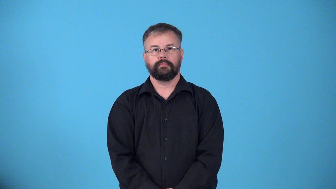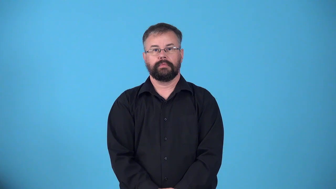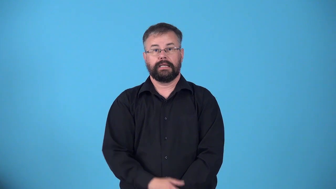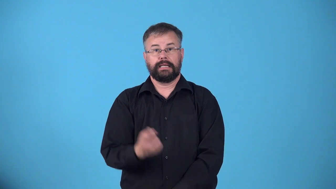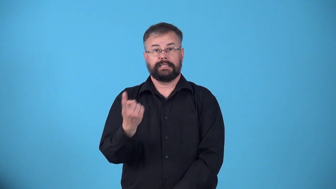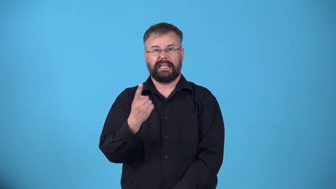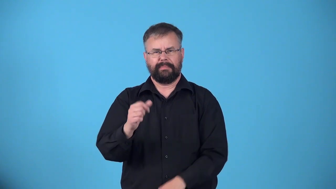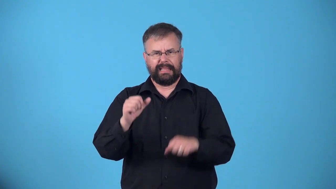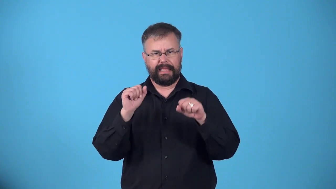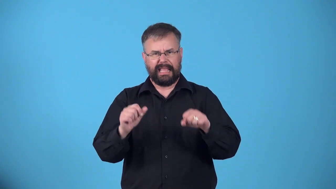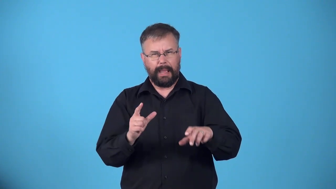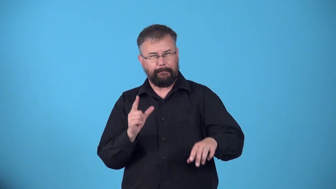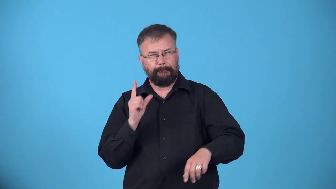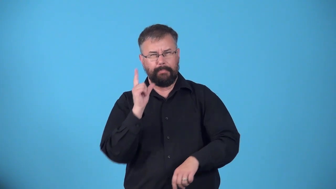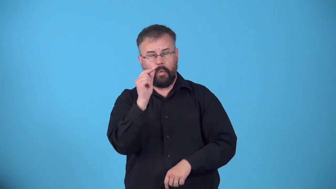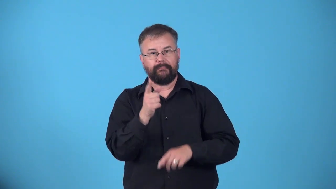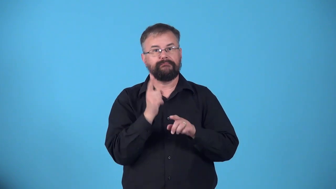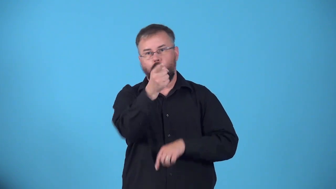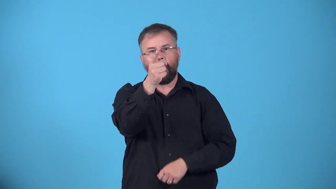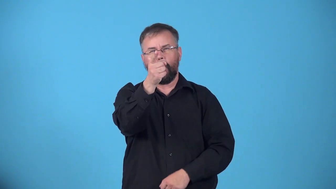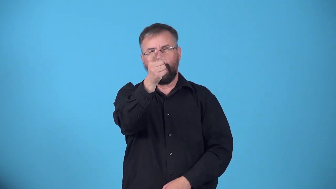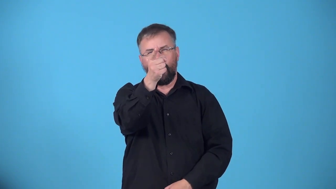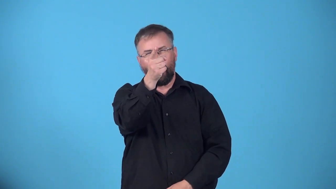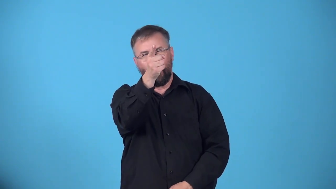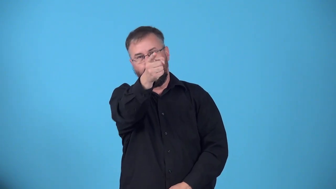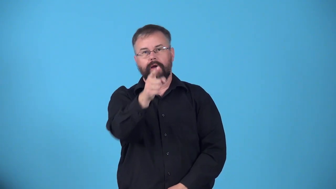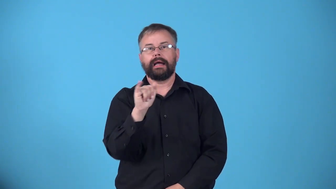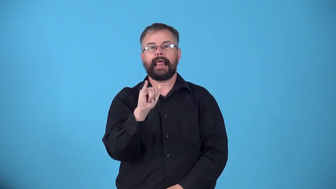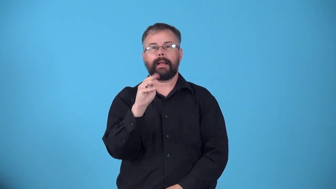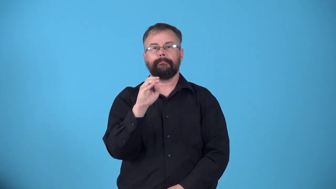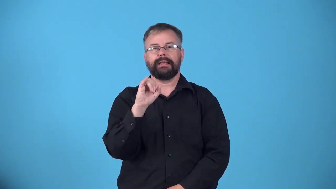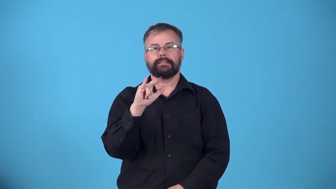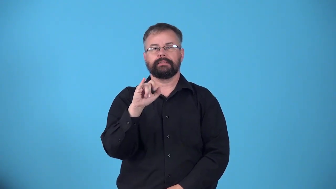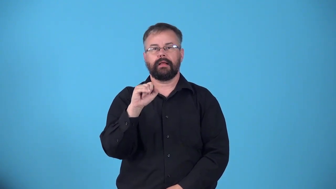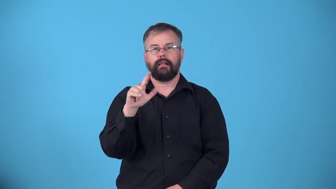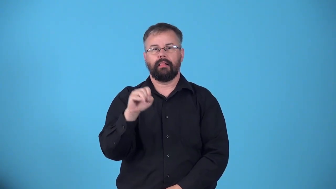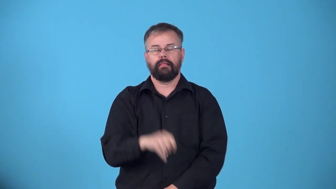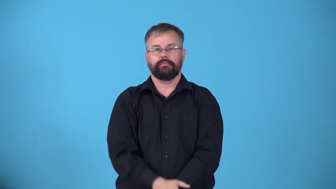long range-a long distance